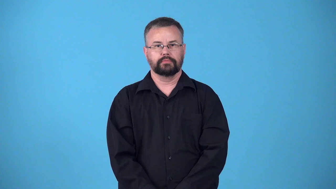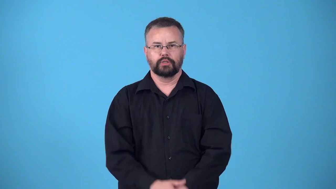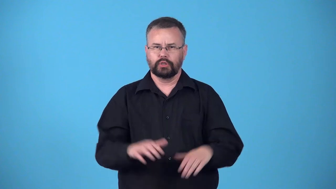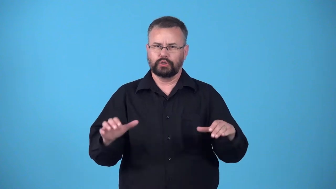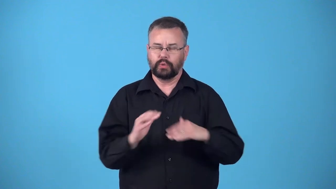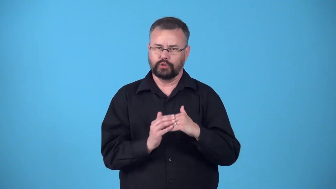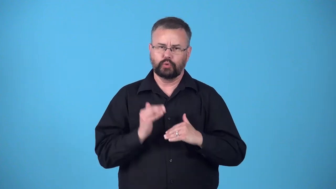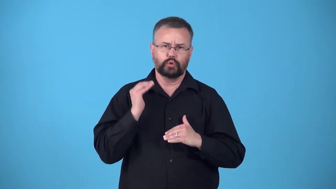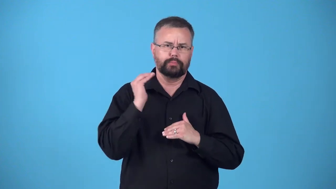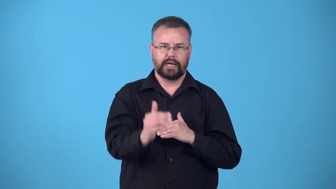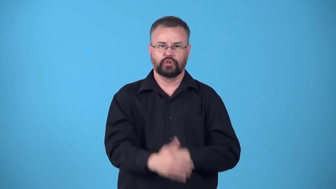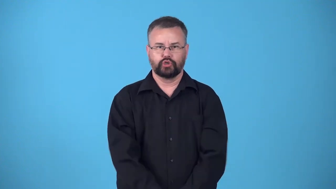going overboard